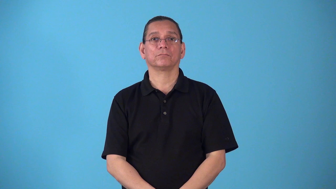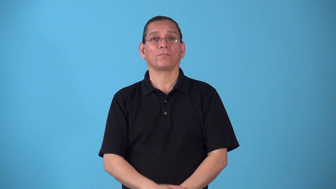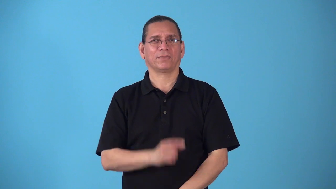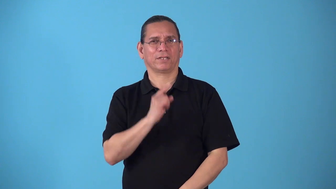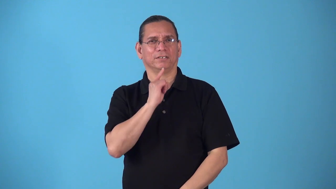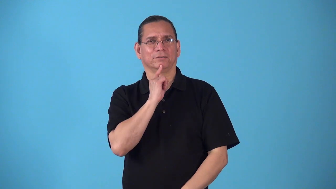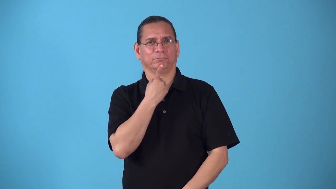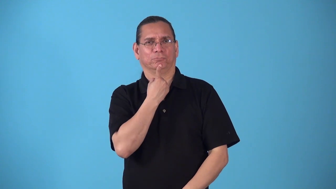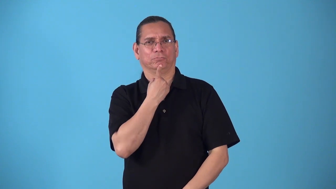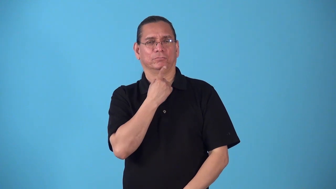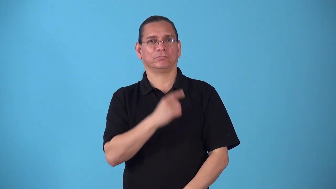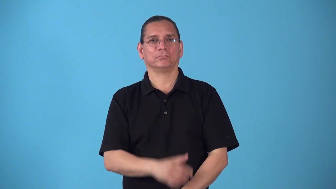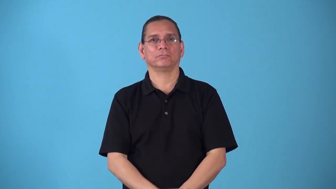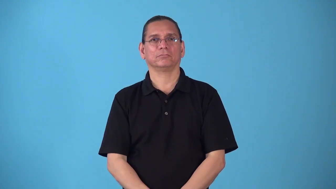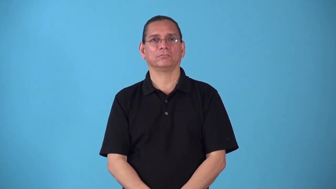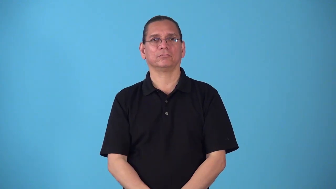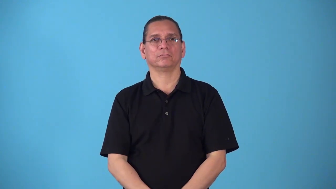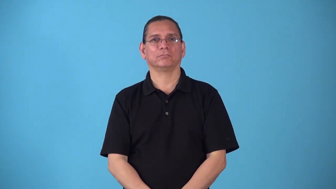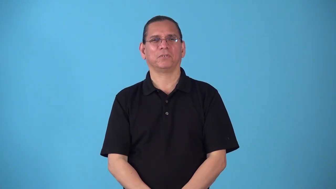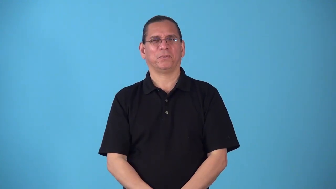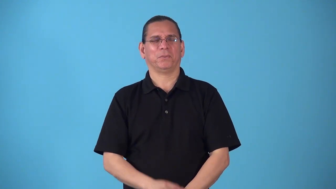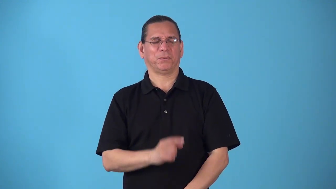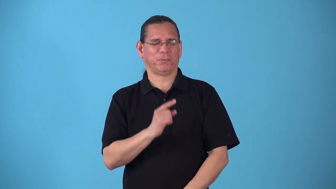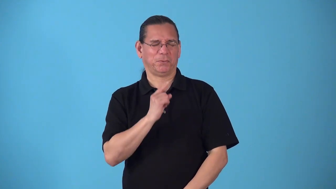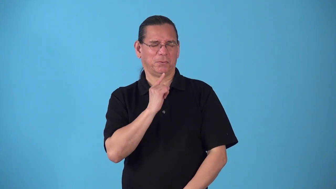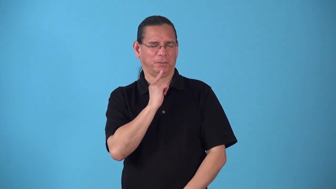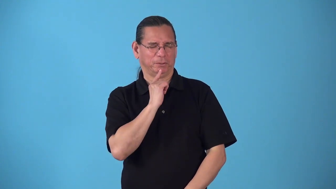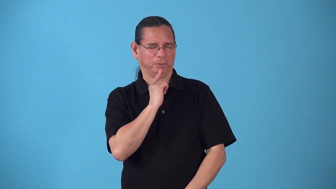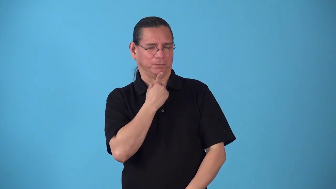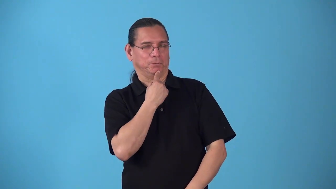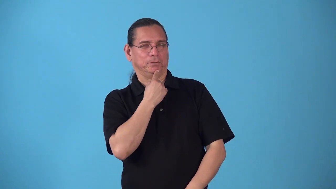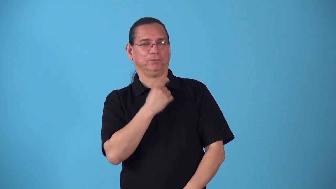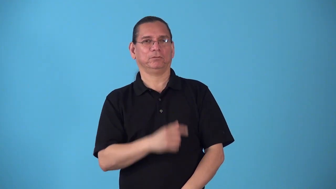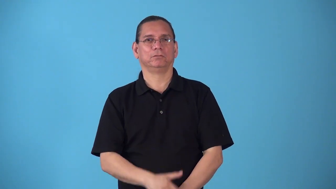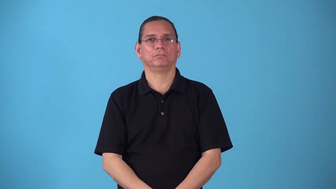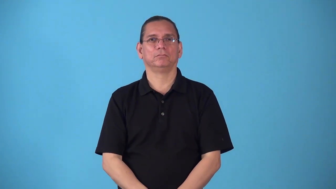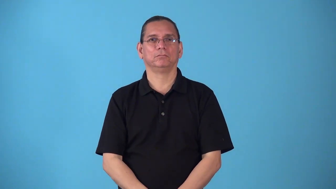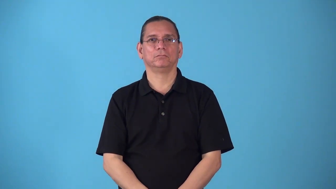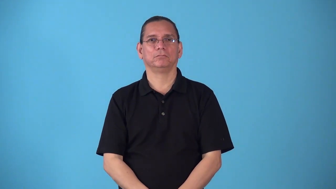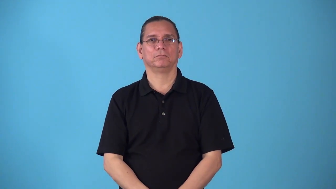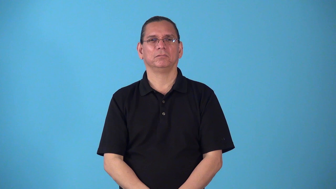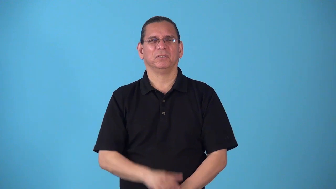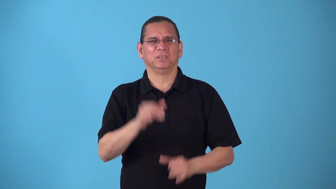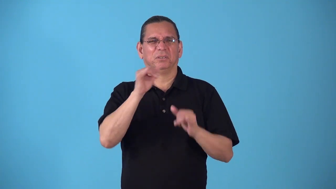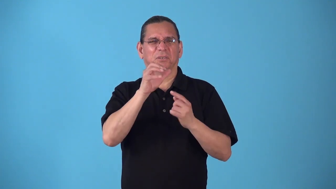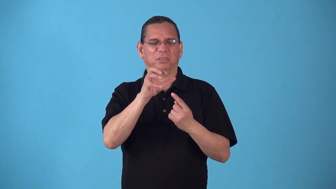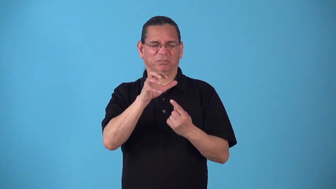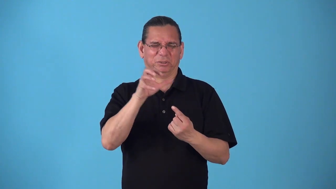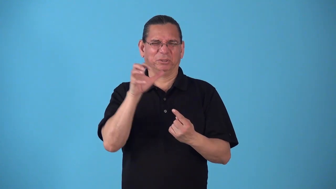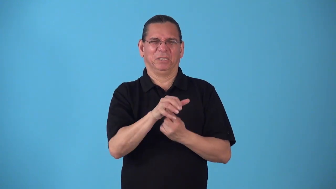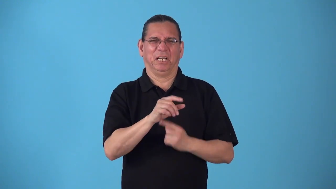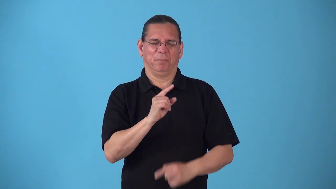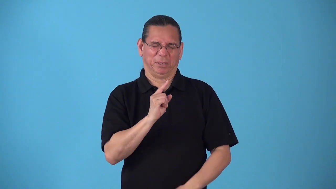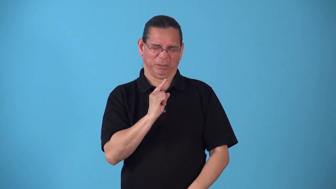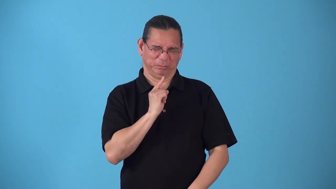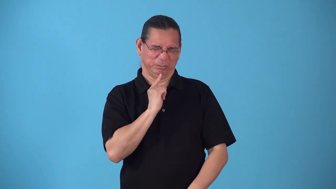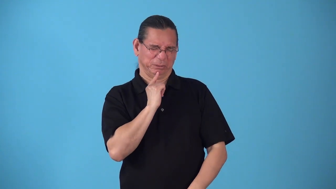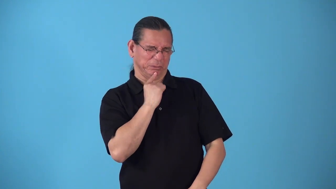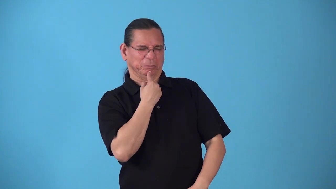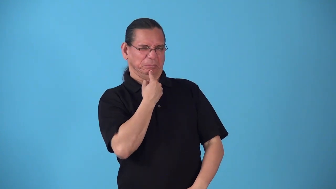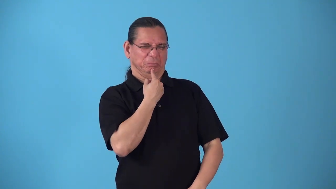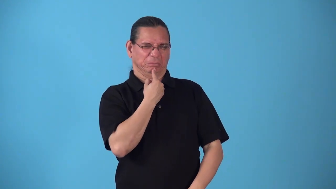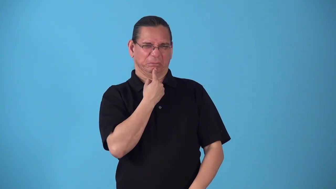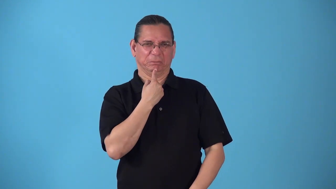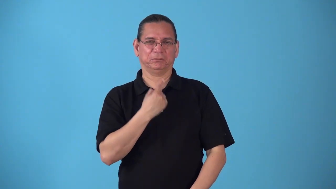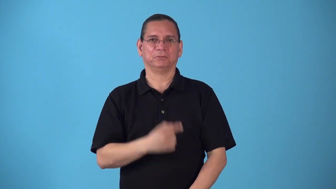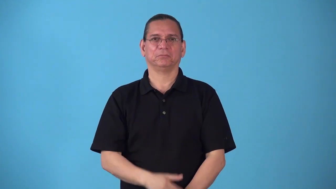sour